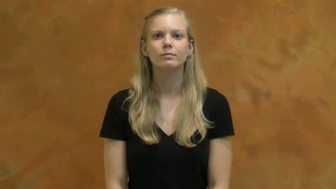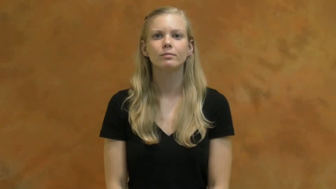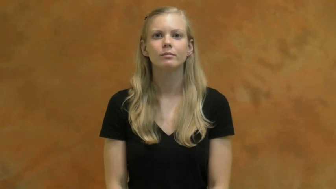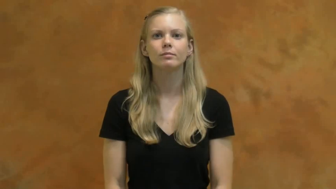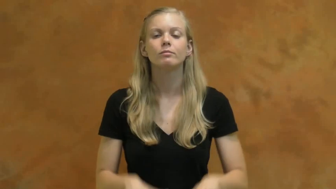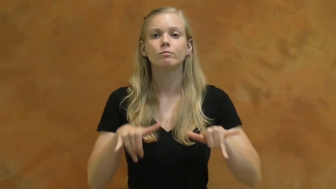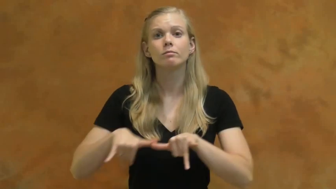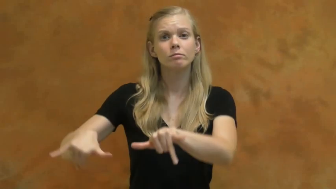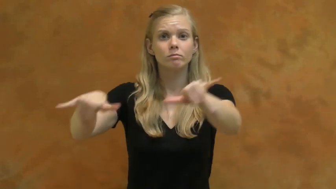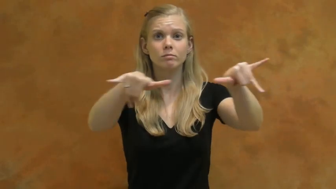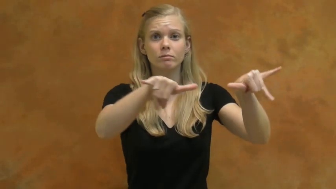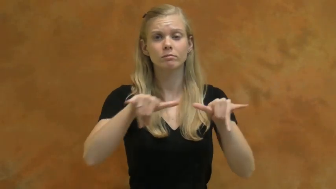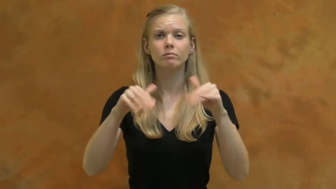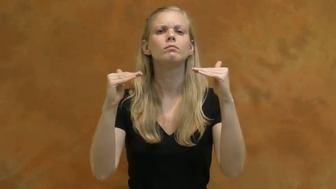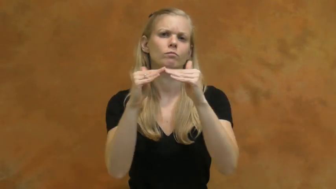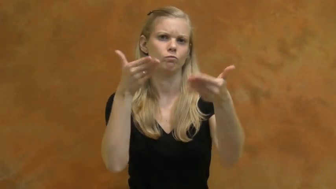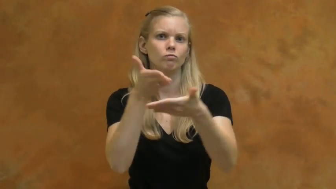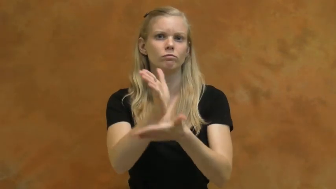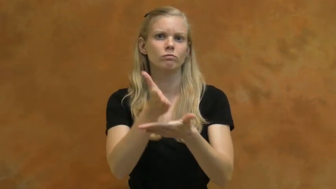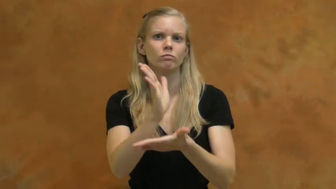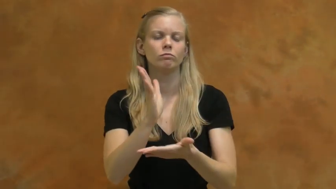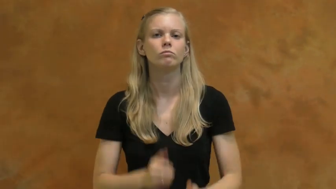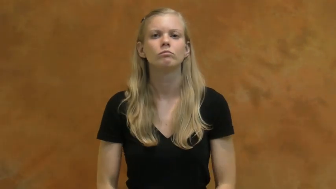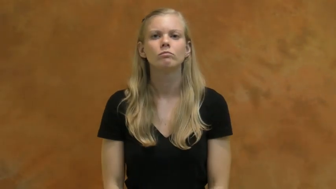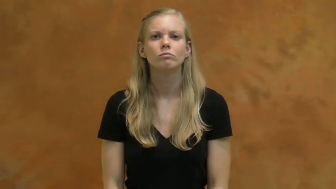equality and equal opportunity